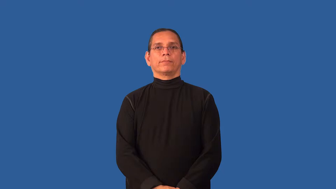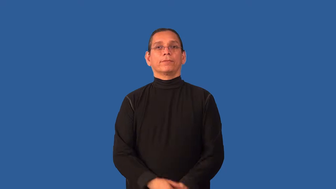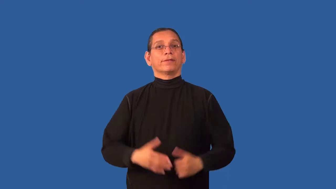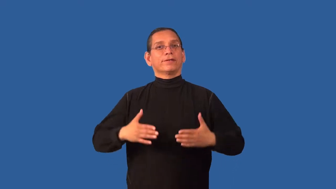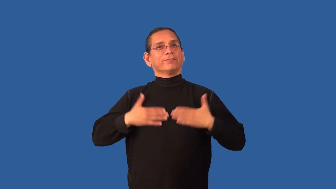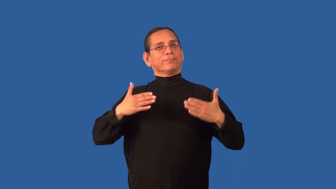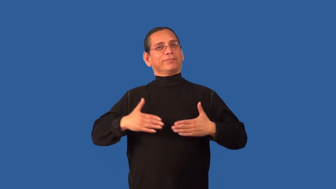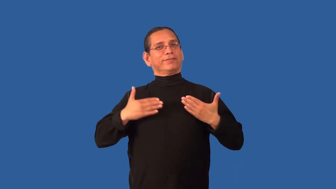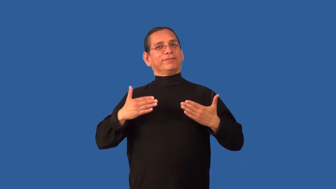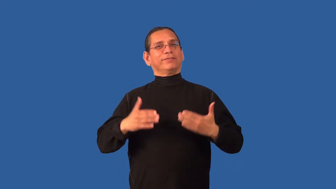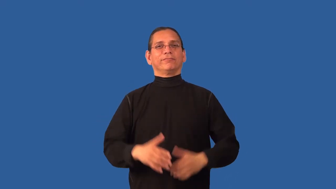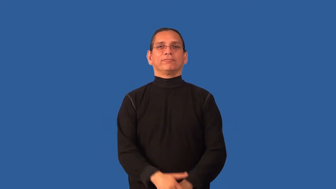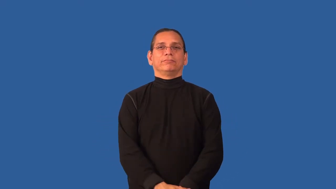chirpy